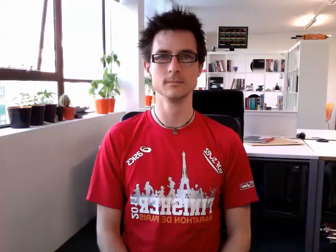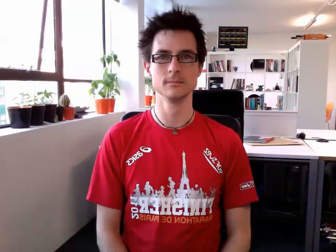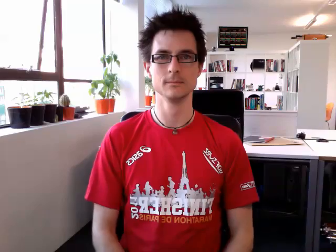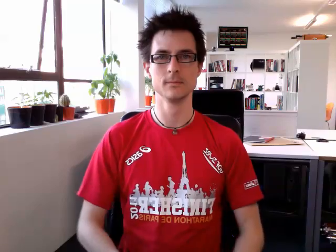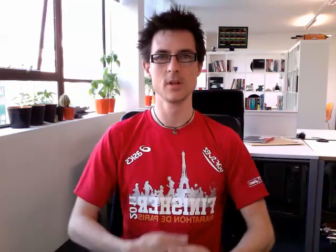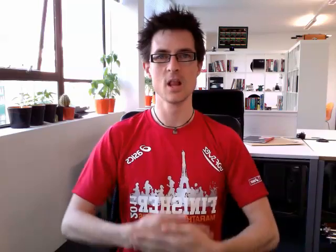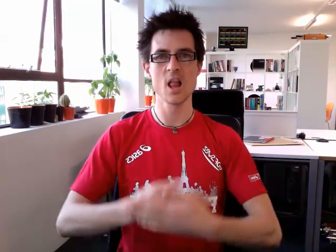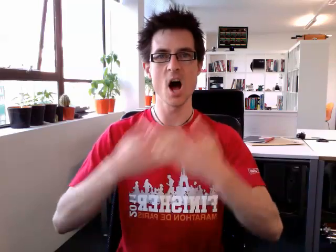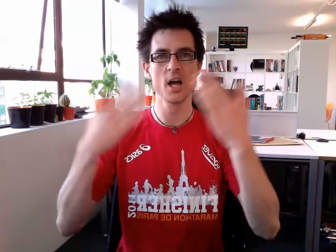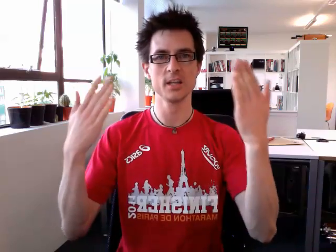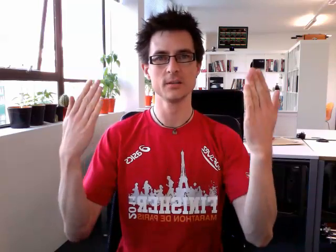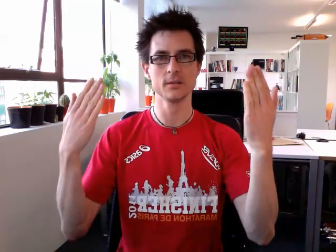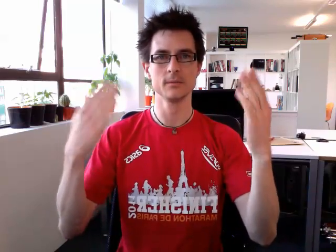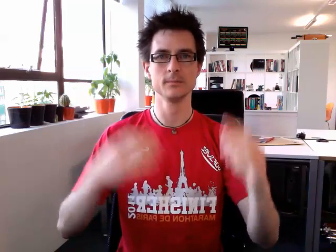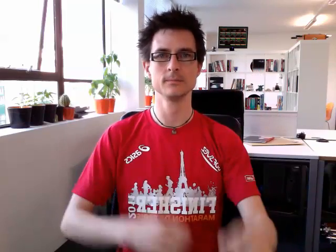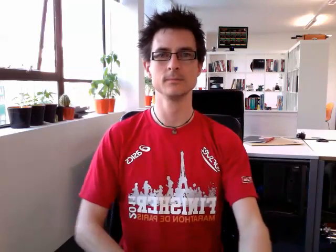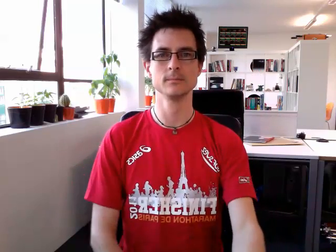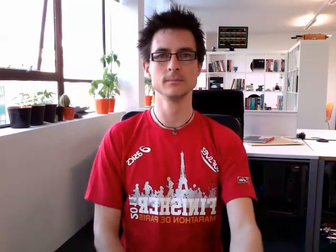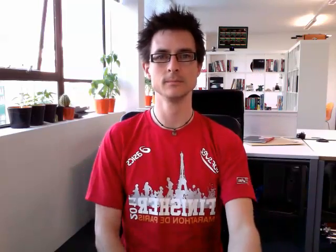light